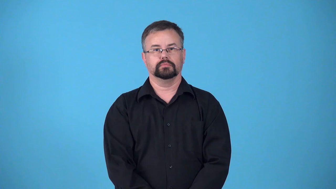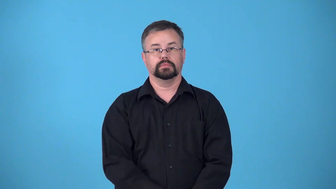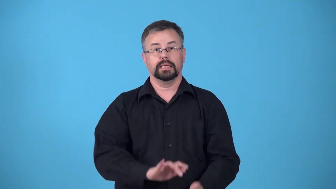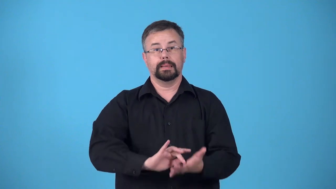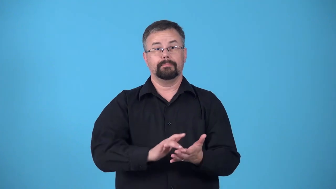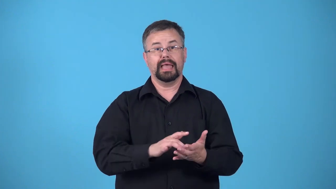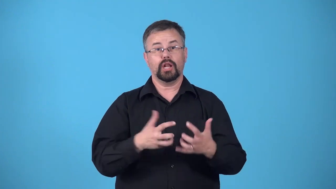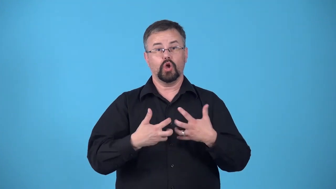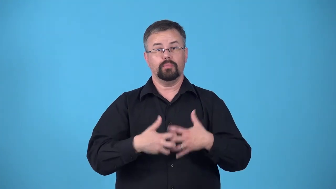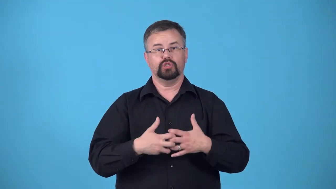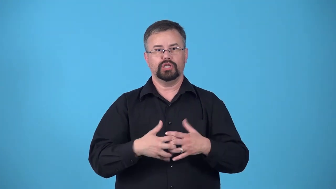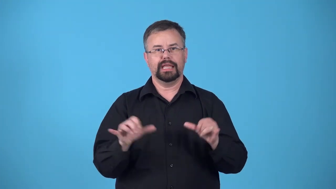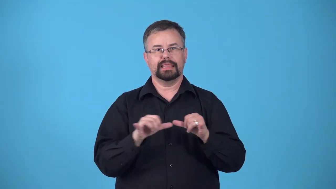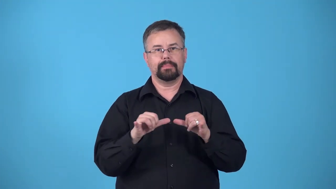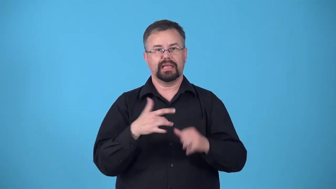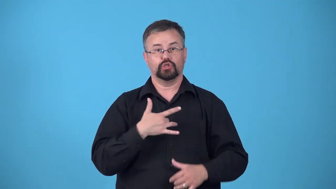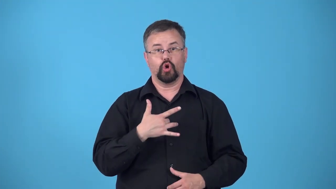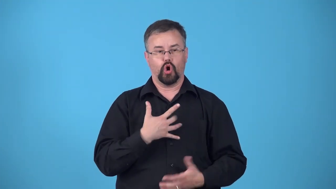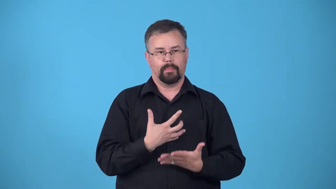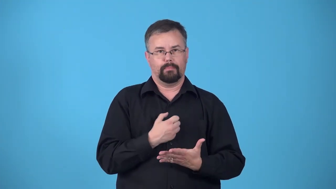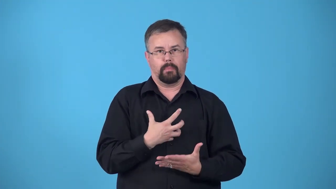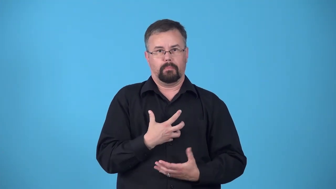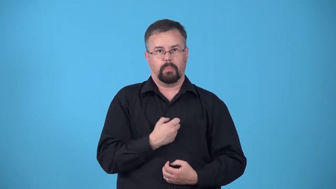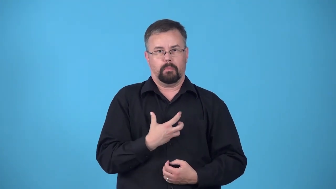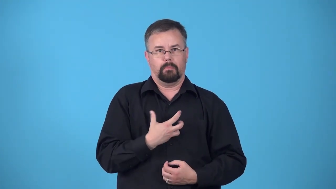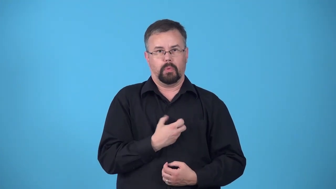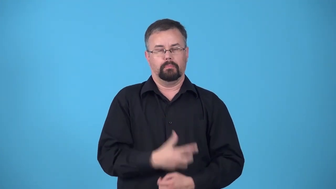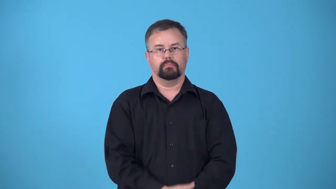cardiograph, electrocardiograph